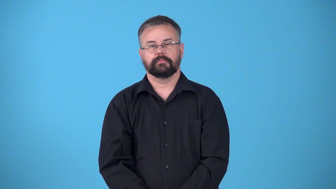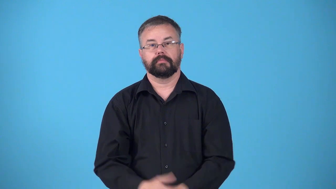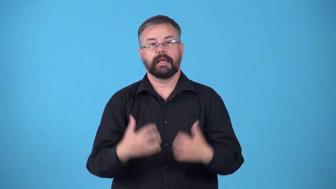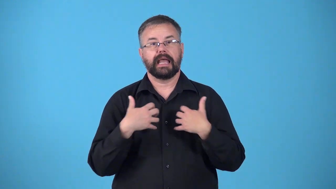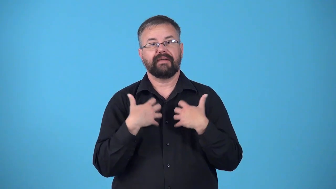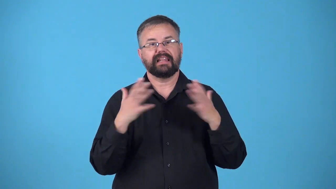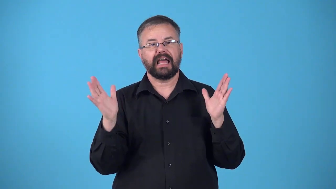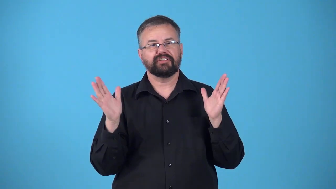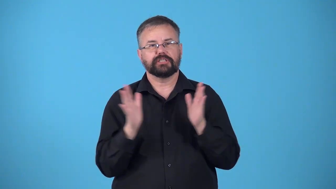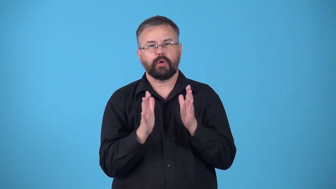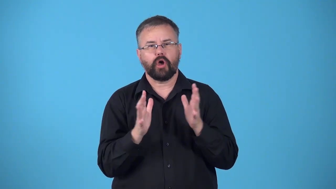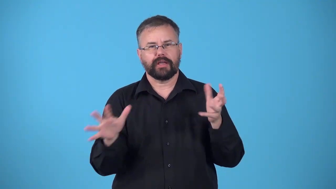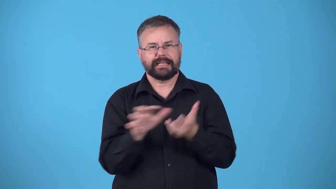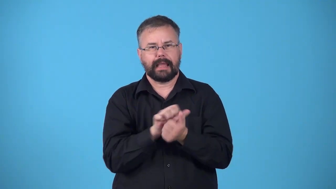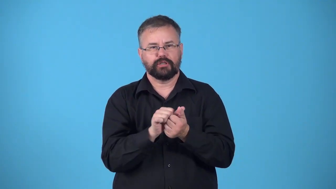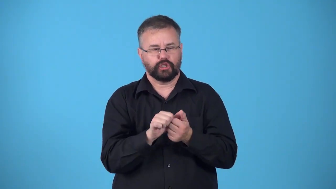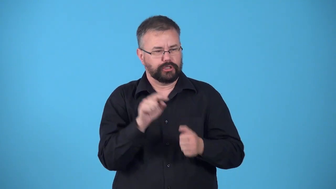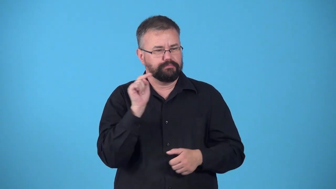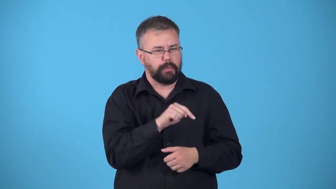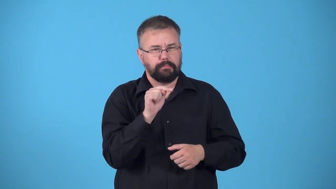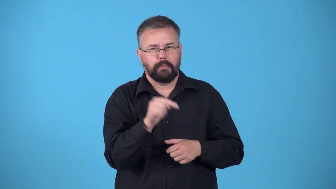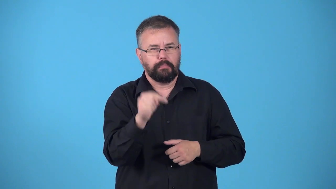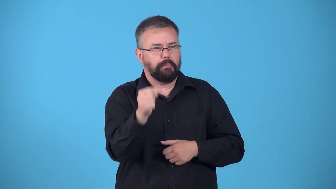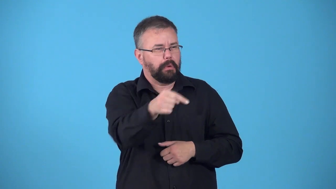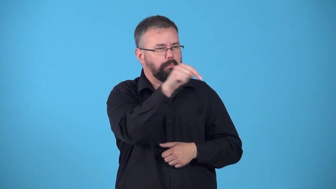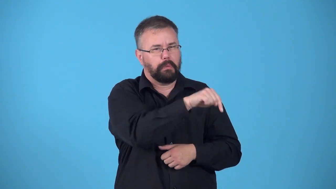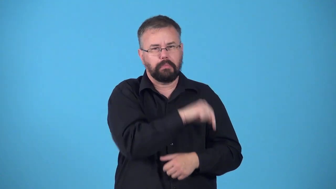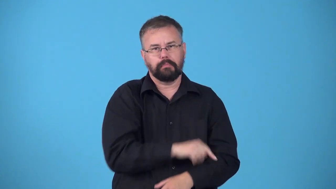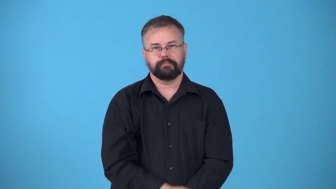ding up, nick up